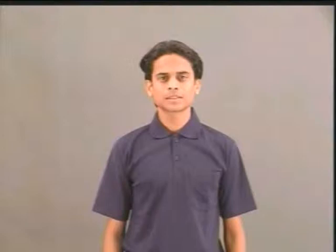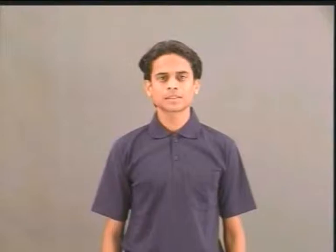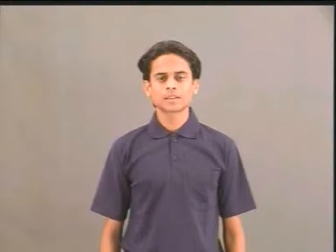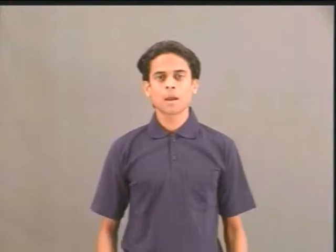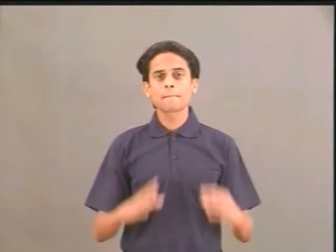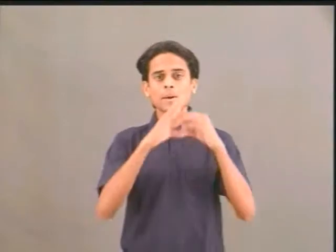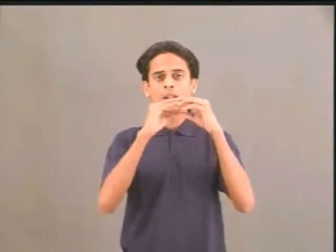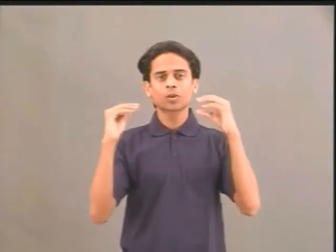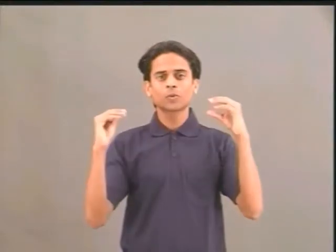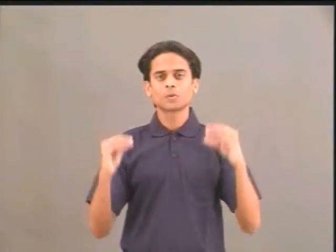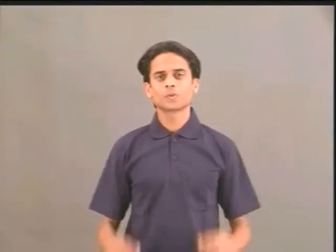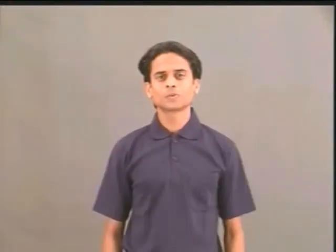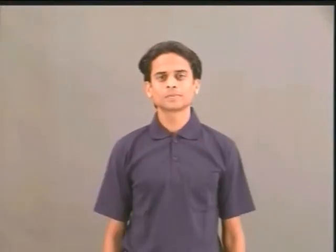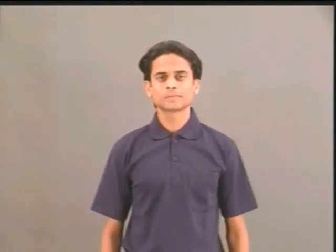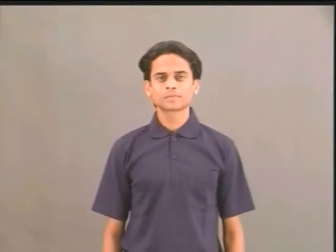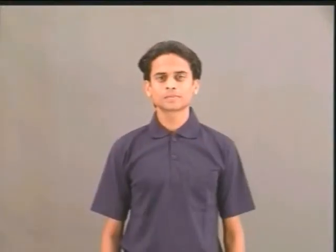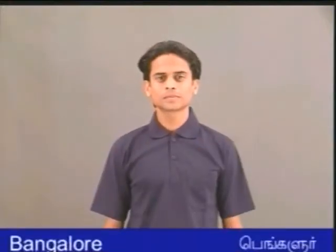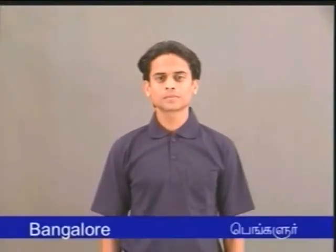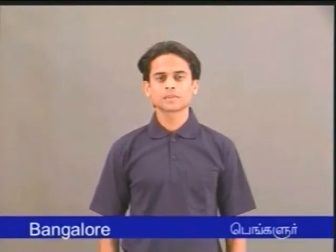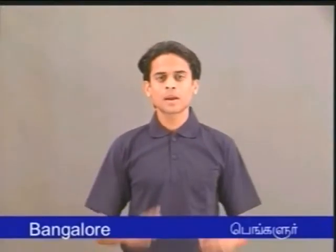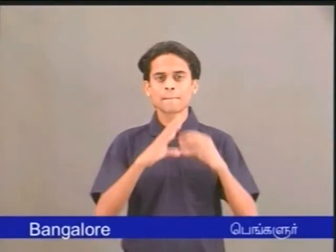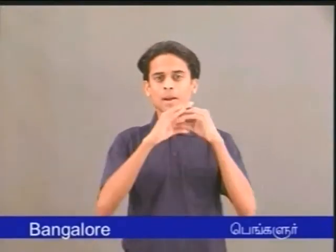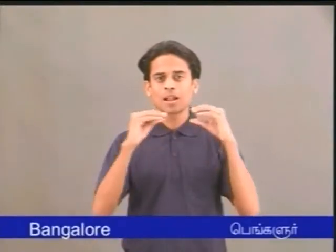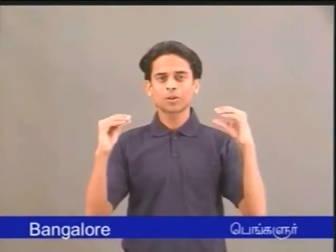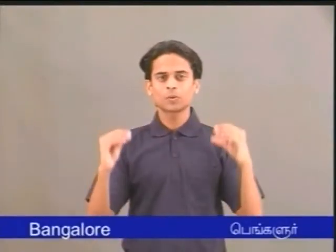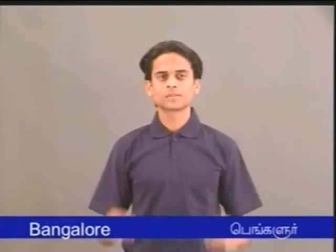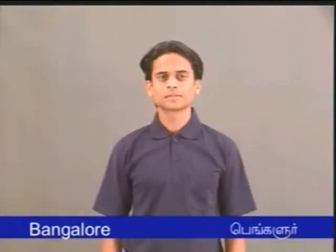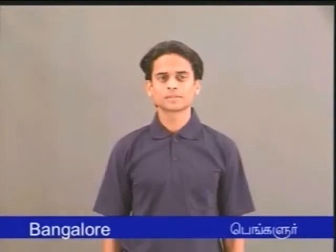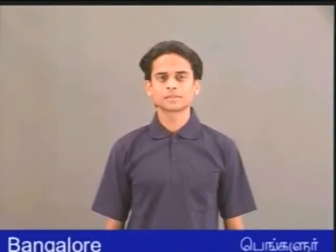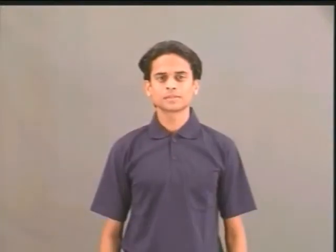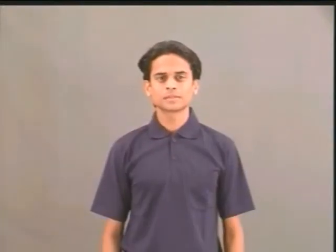bangalore